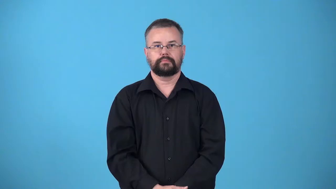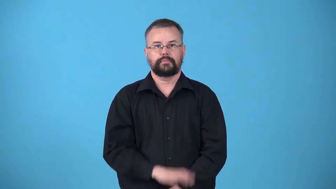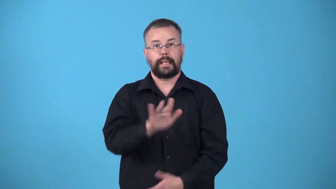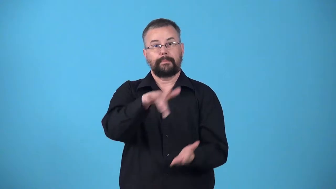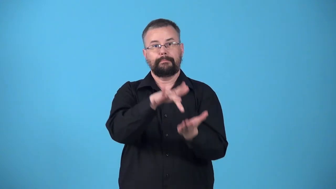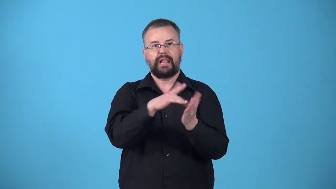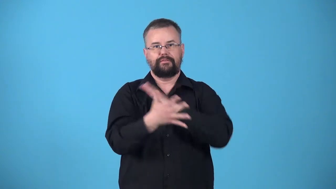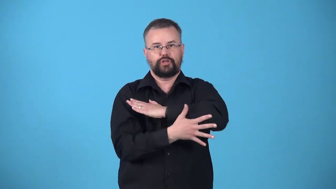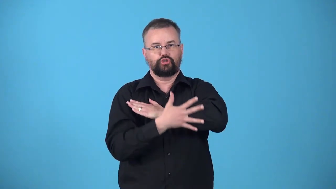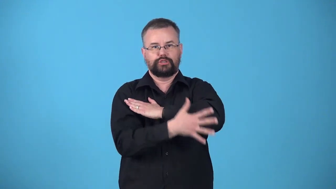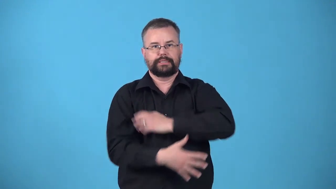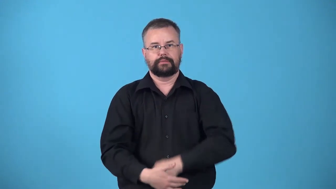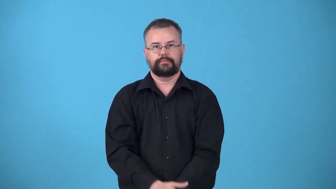upcountry